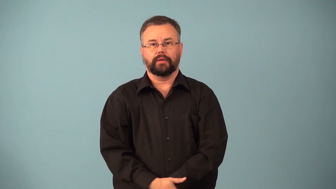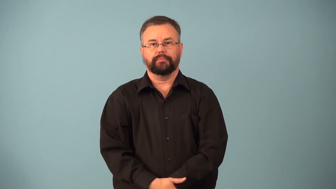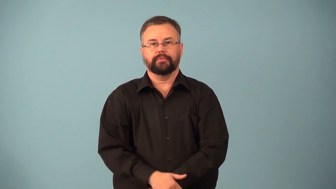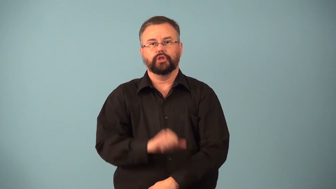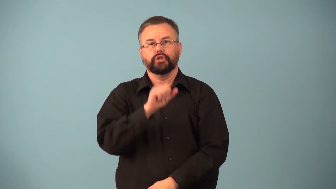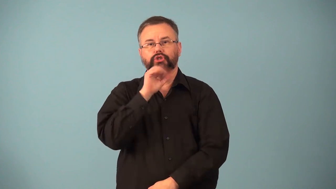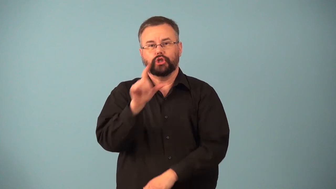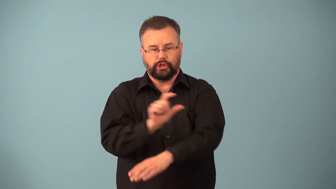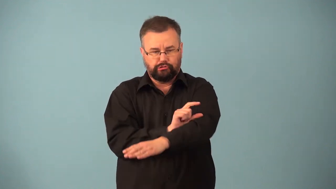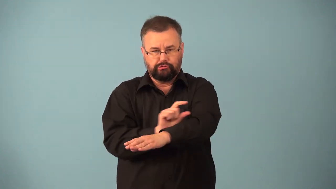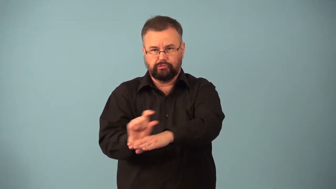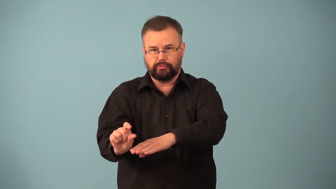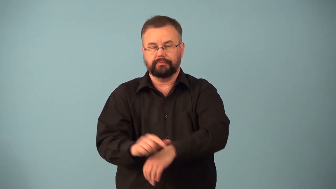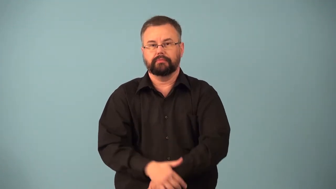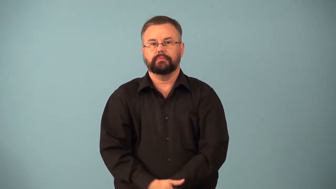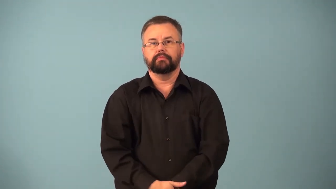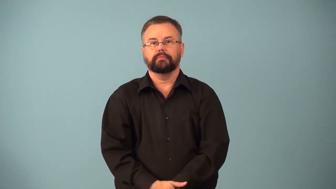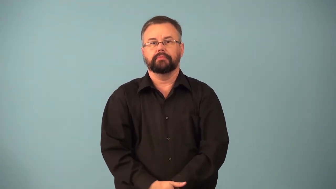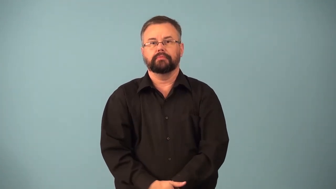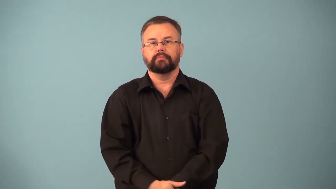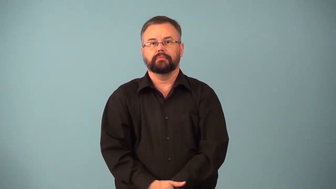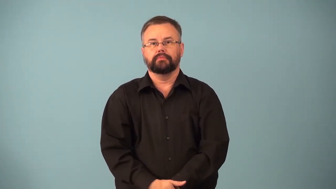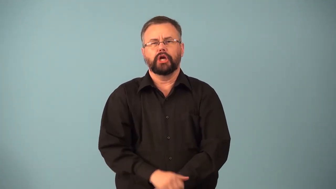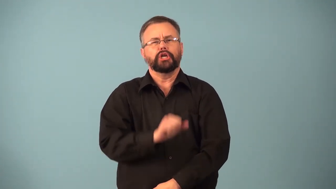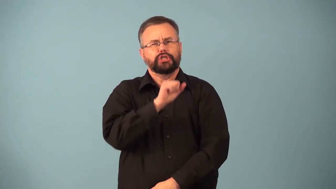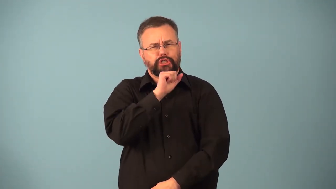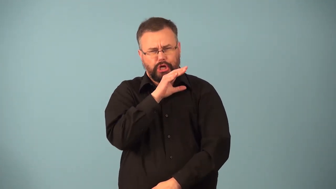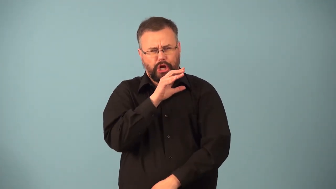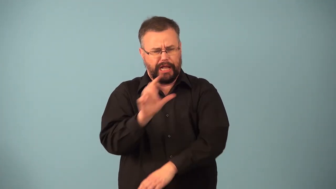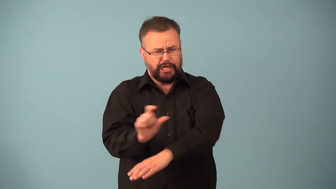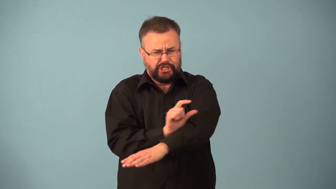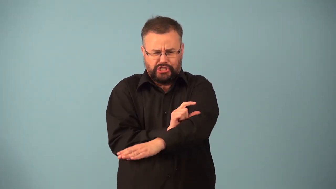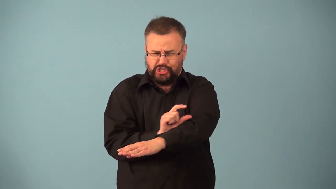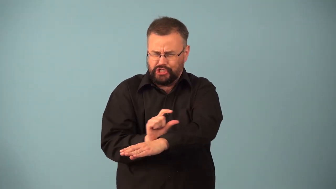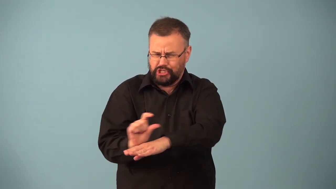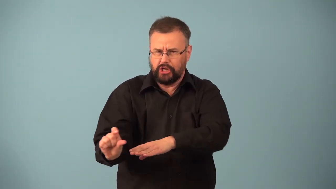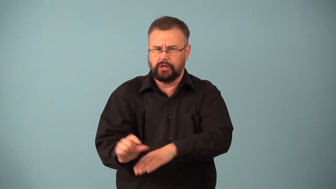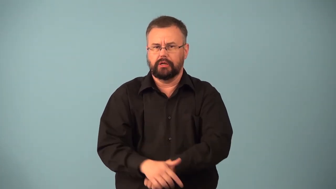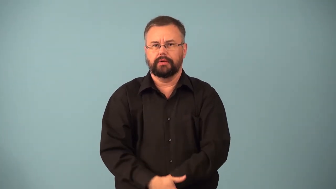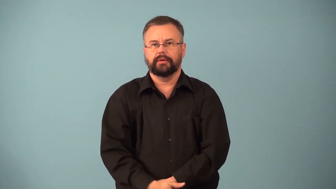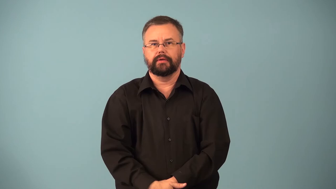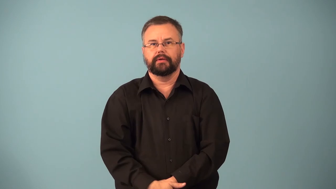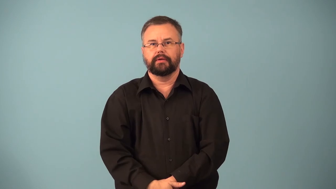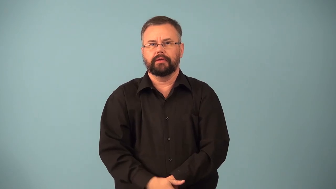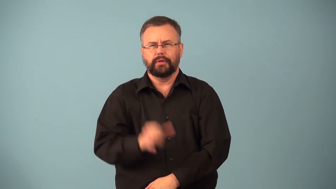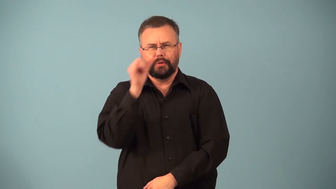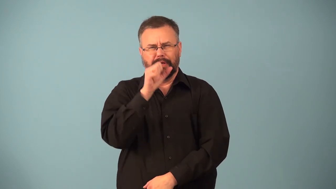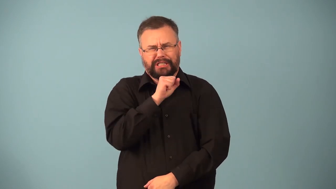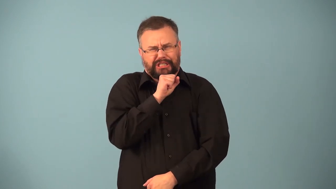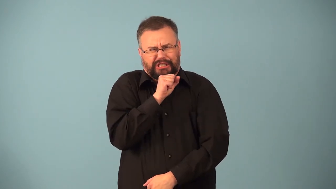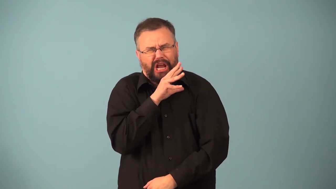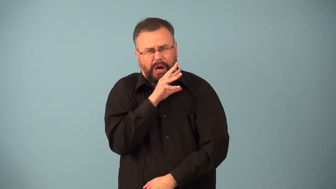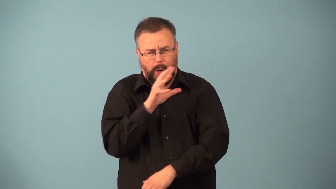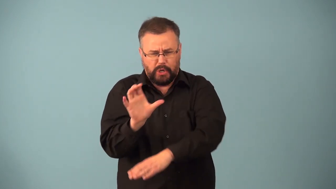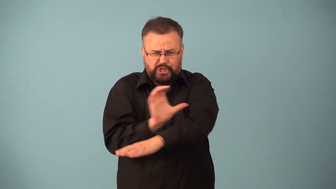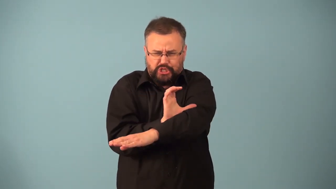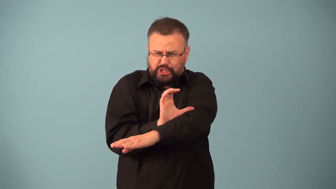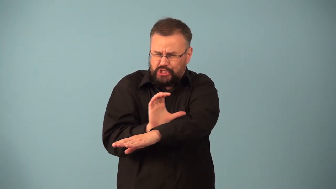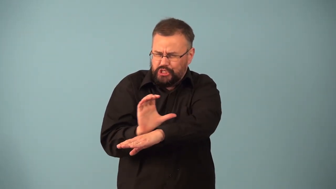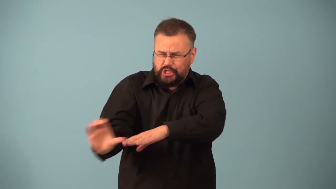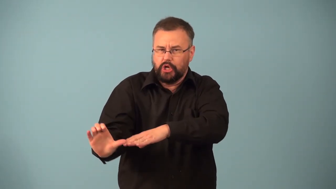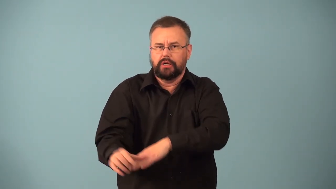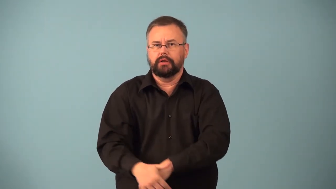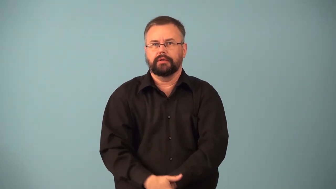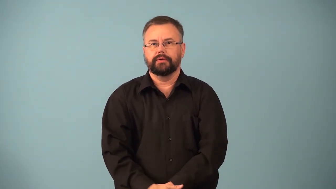dust, dustier, dustiest